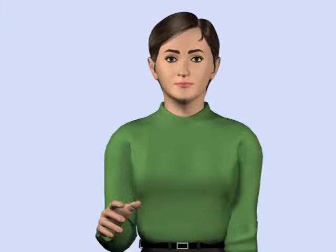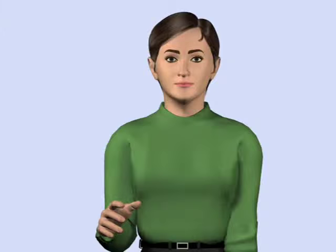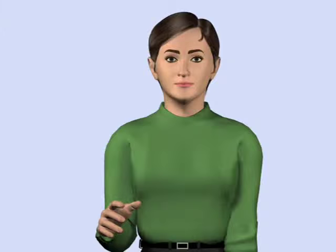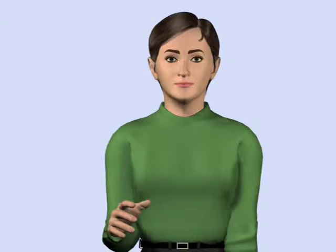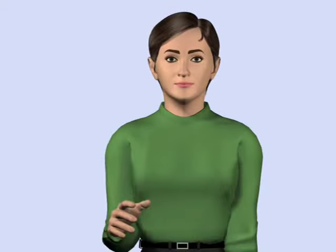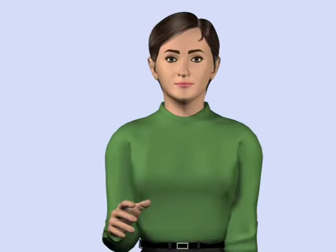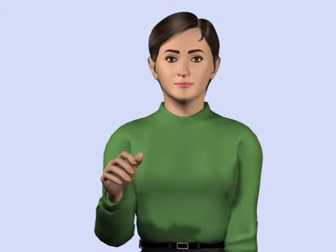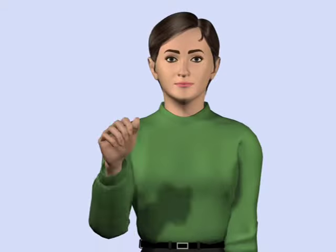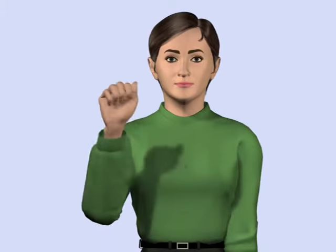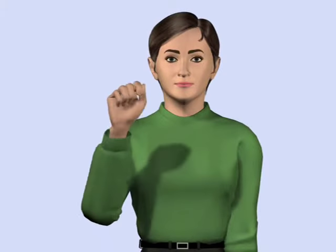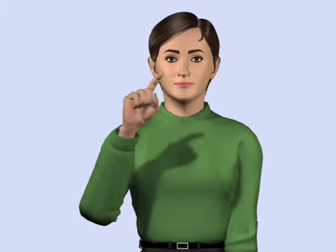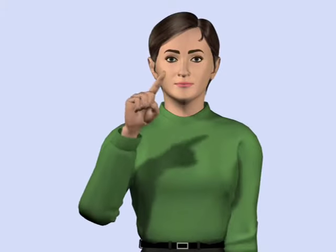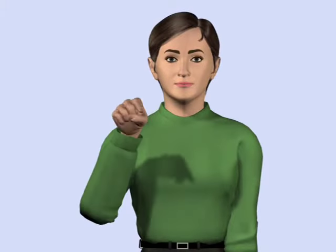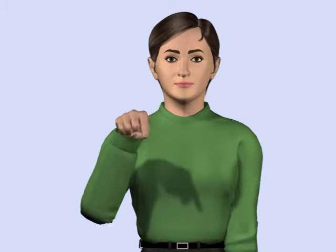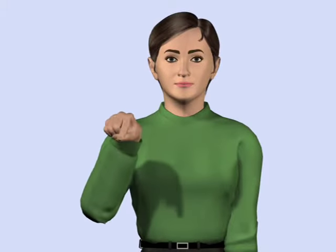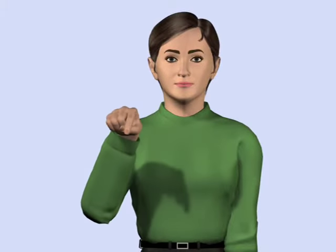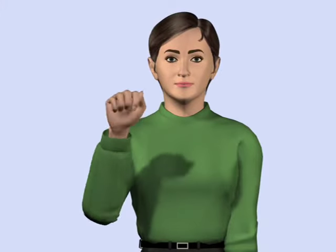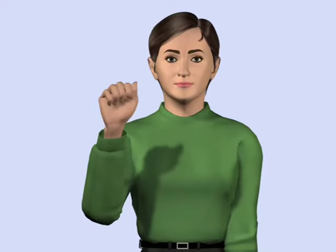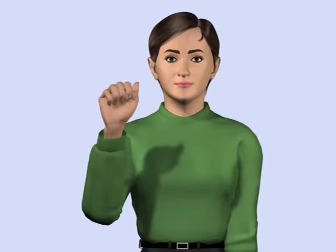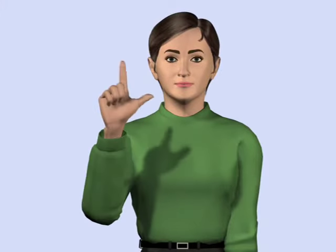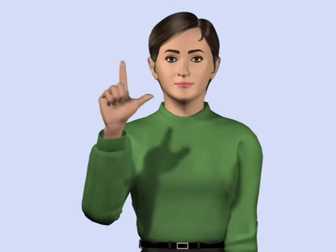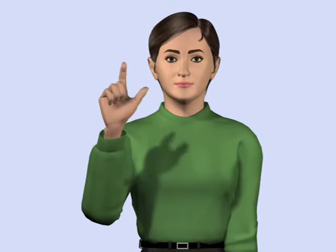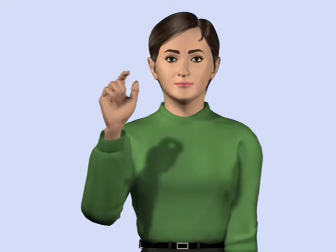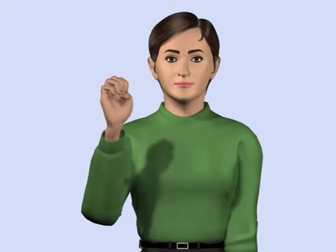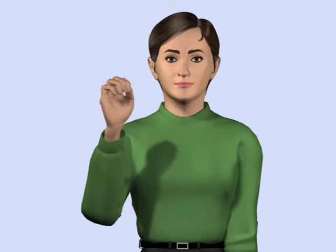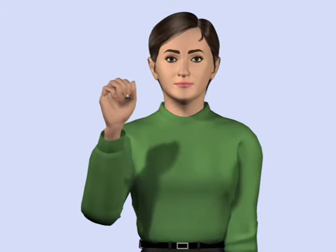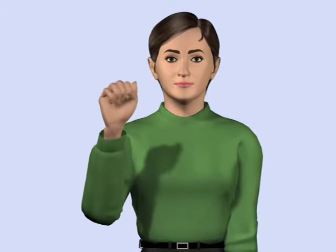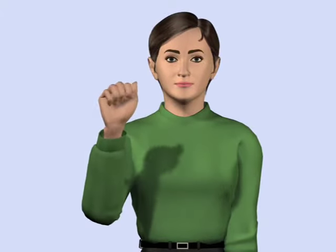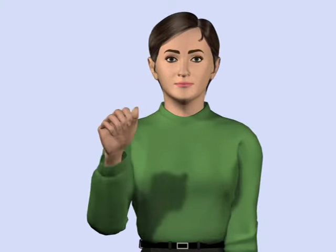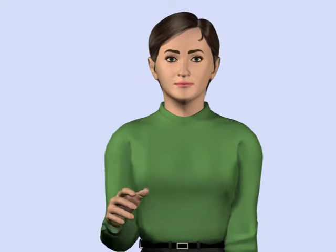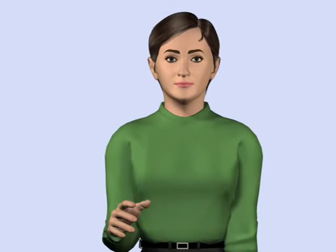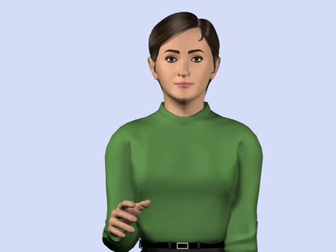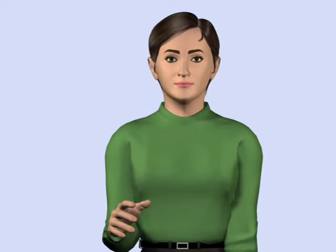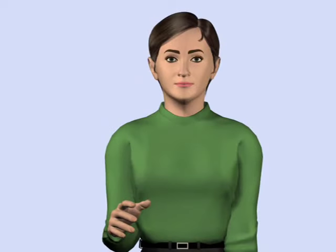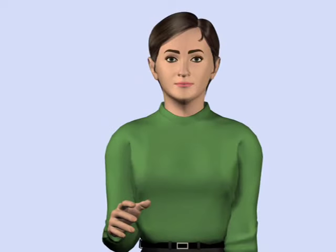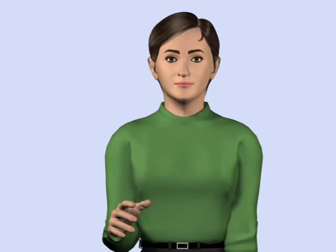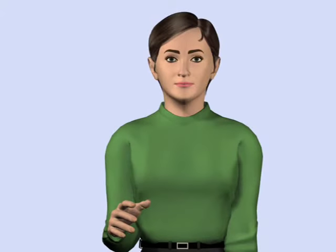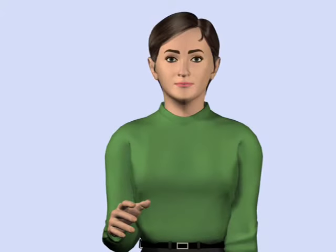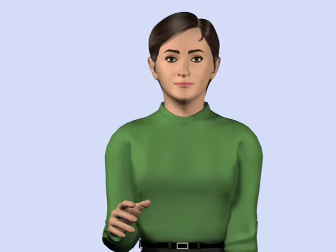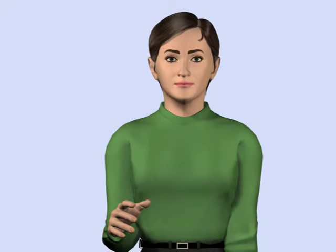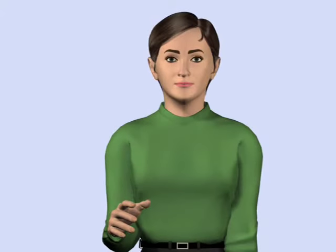azalea